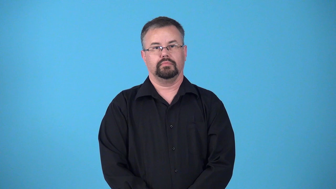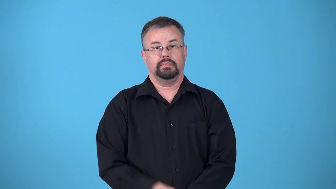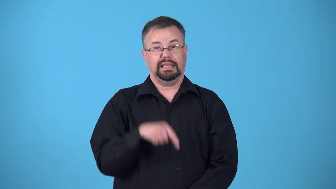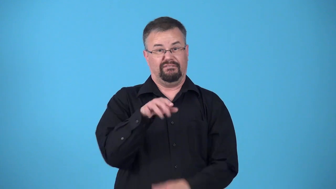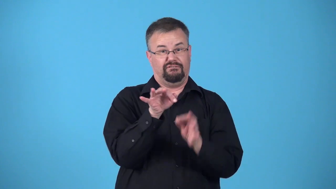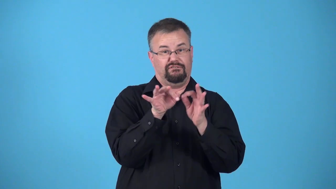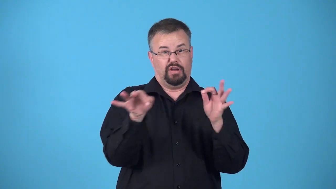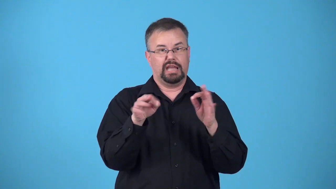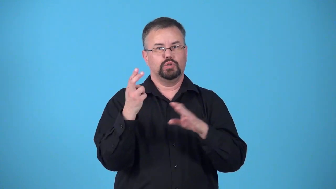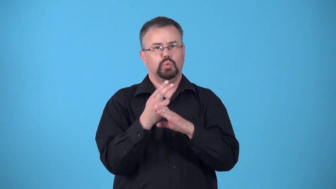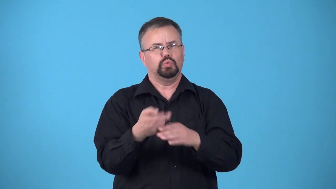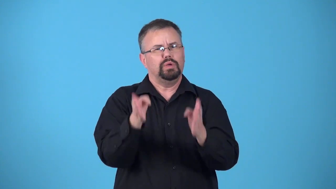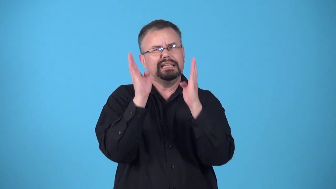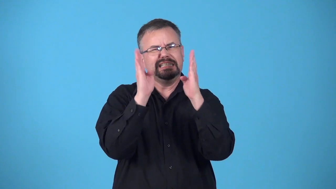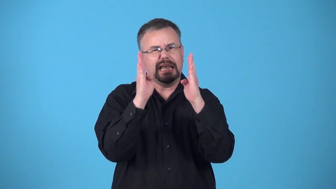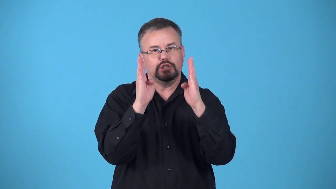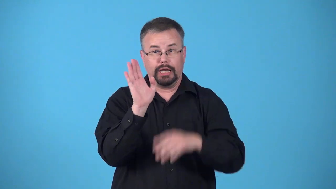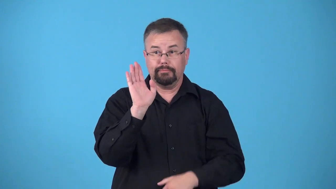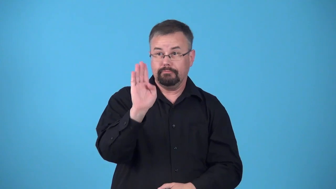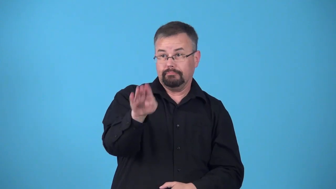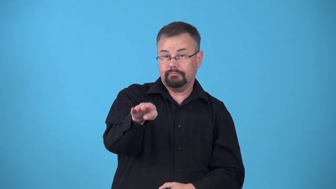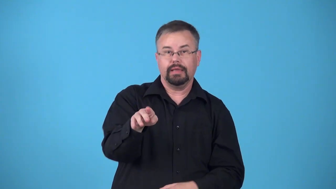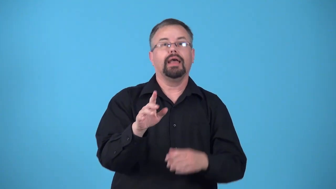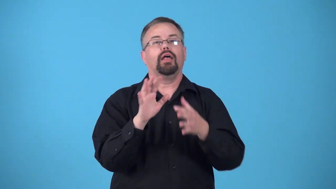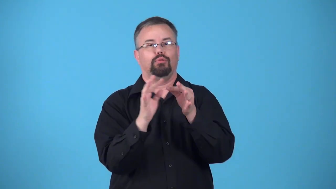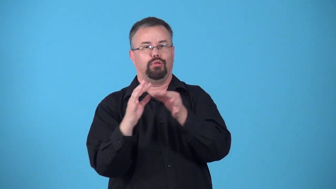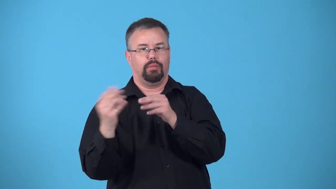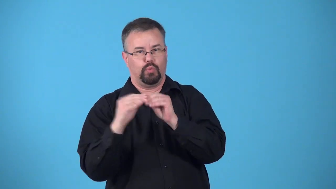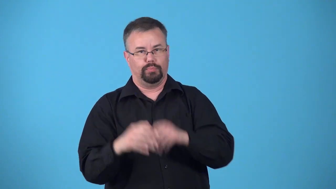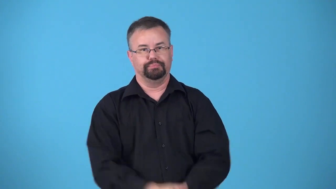by the way